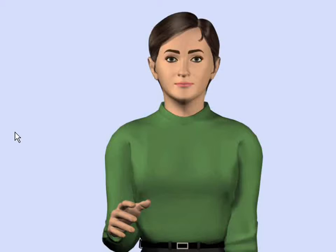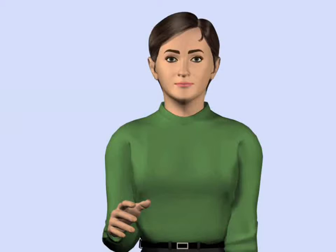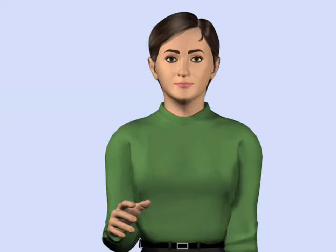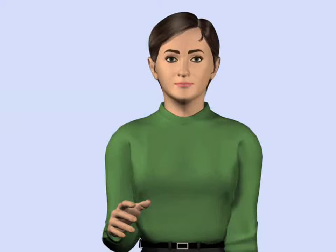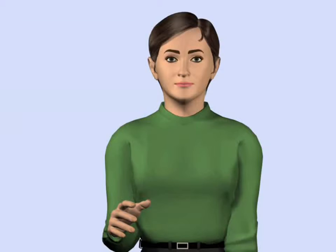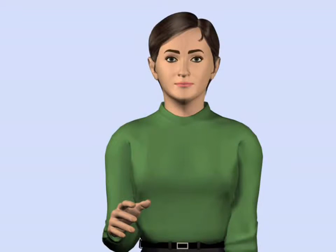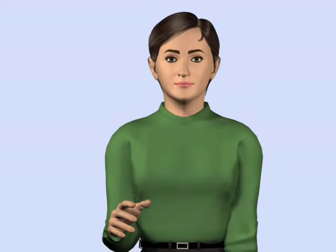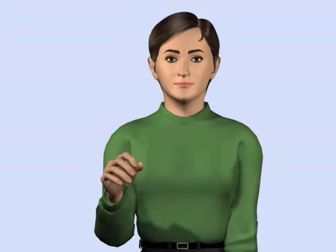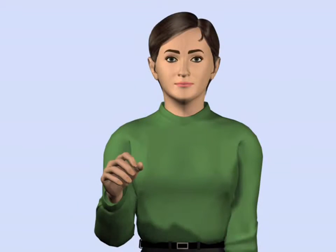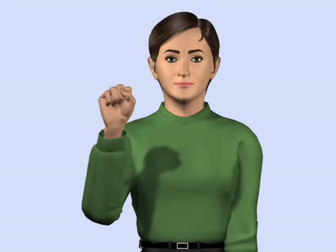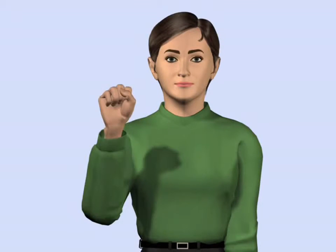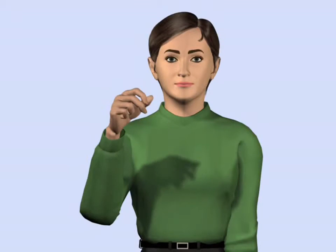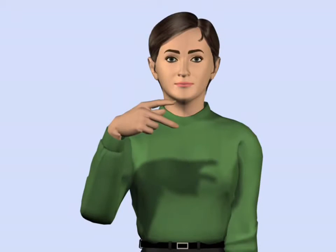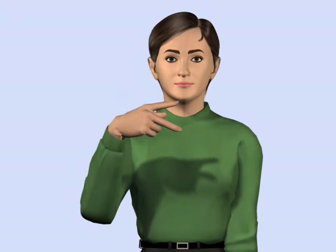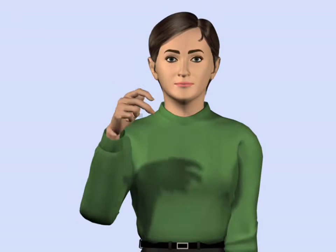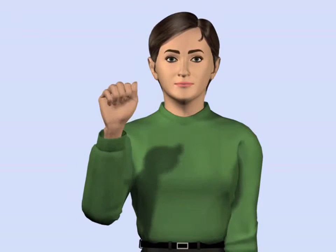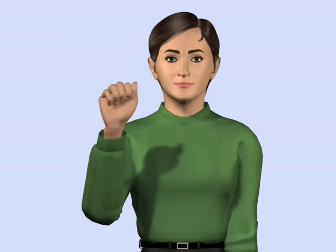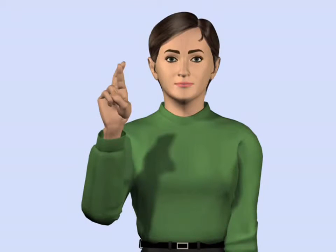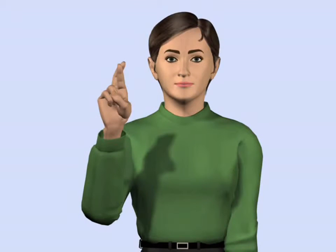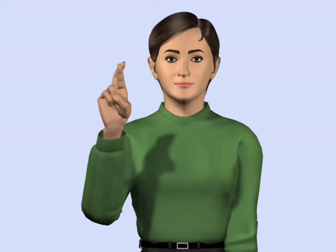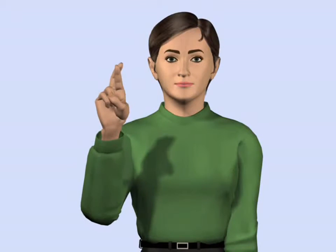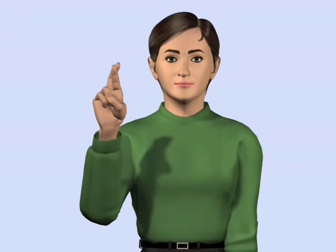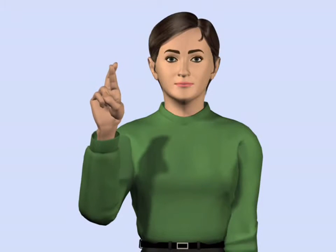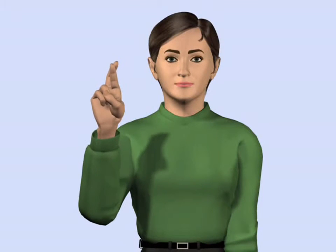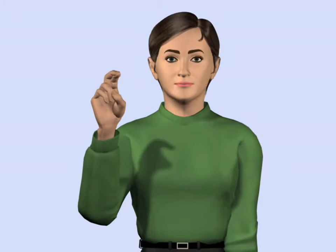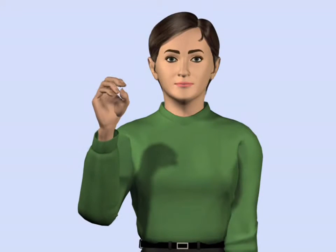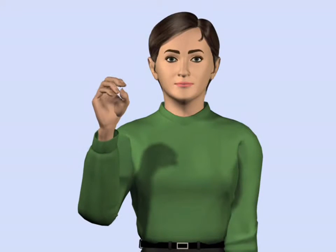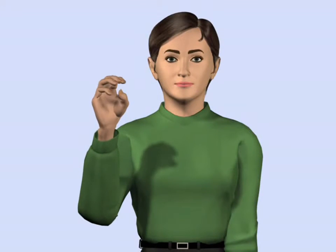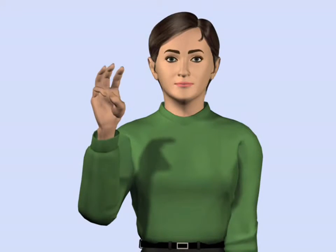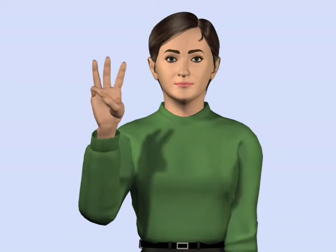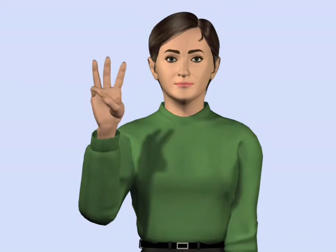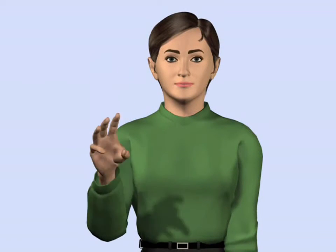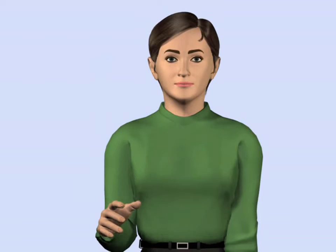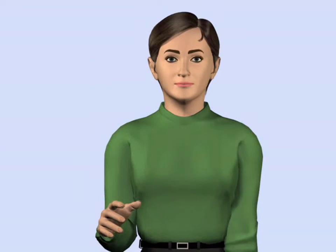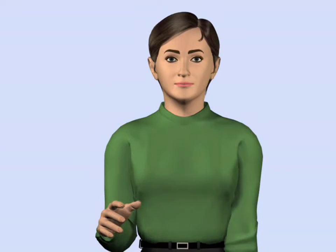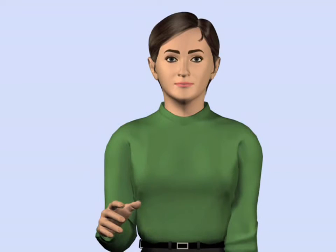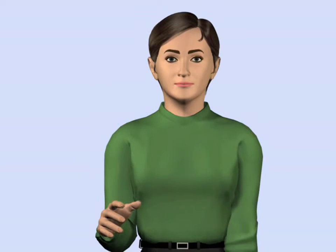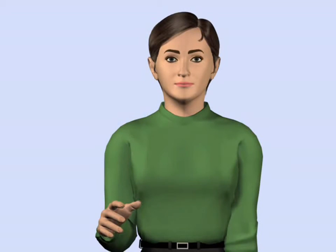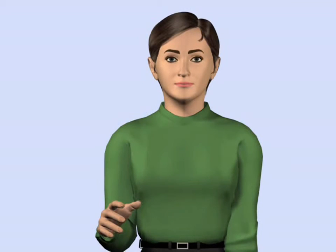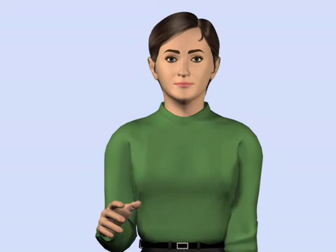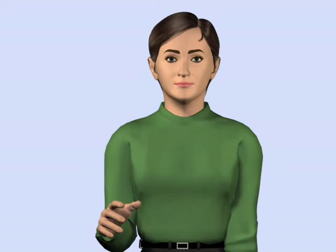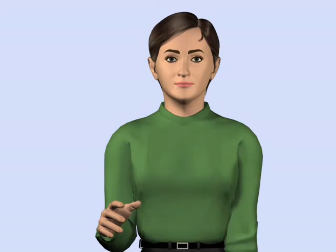sparrow